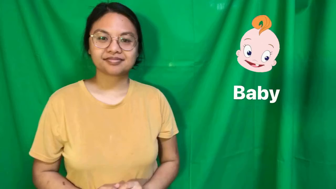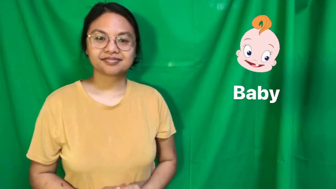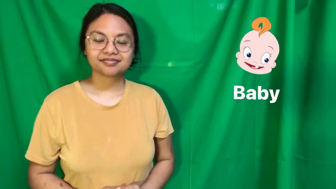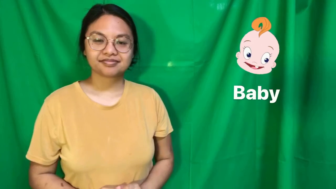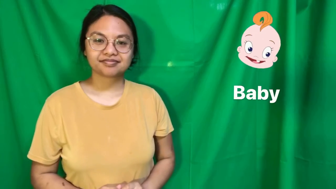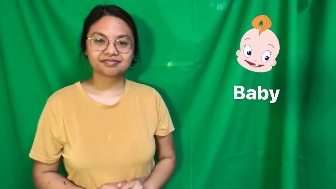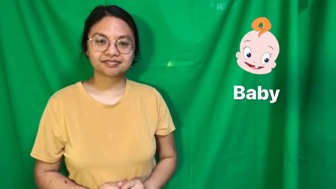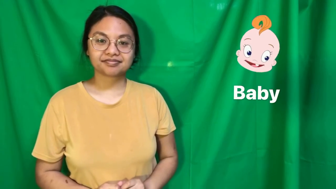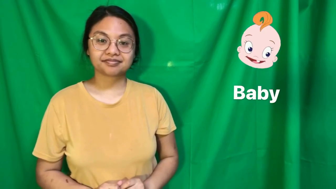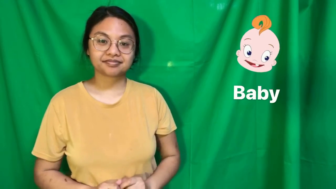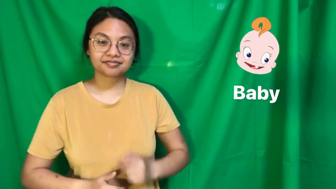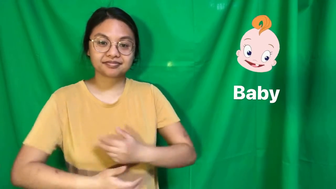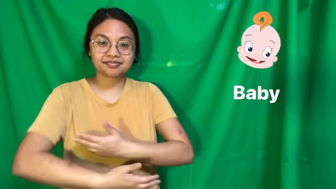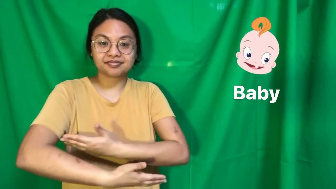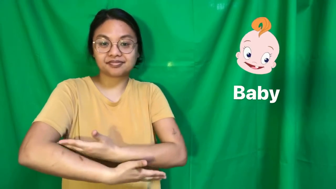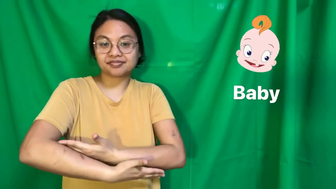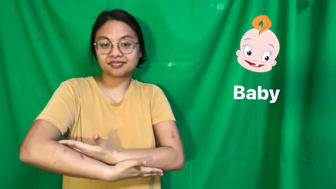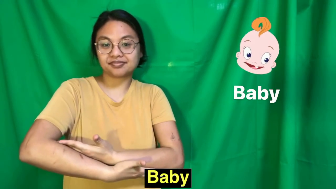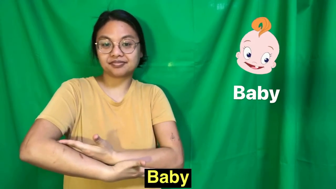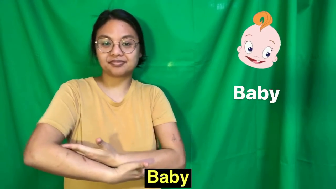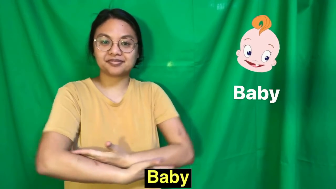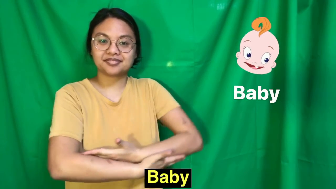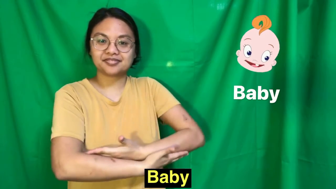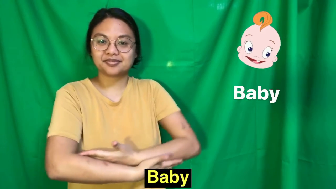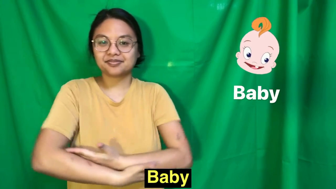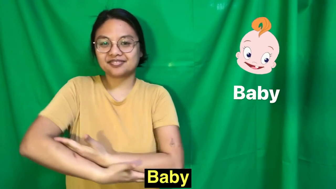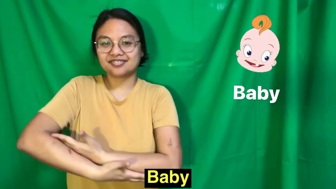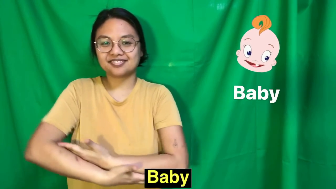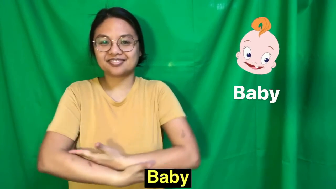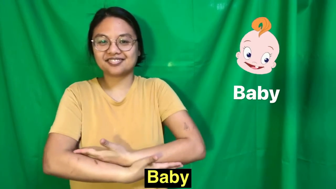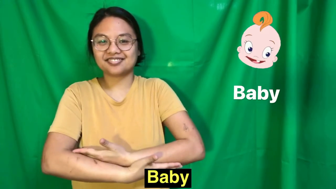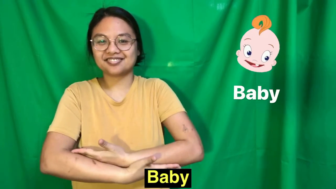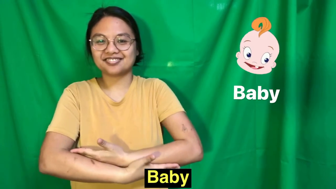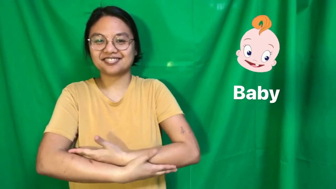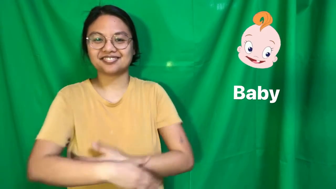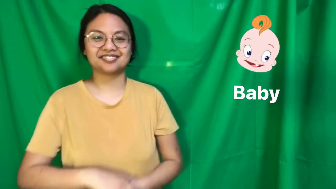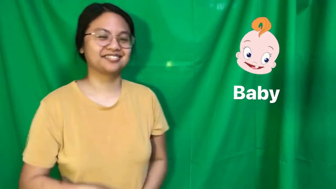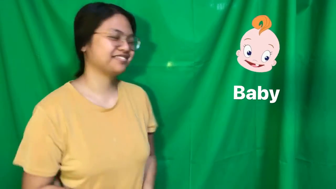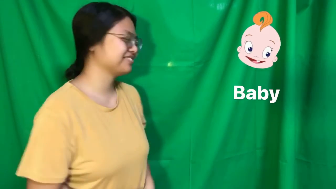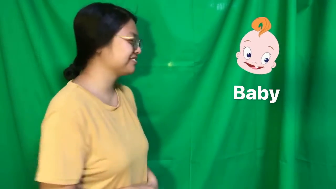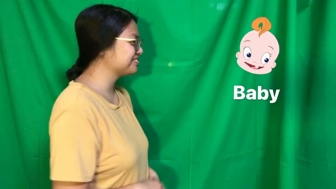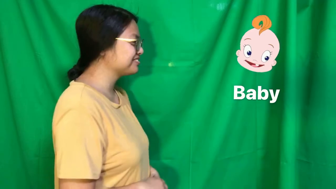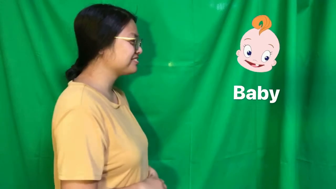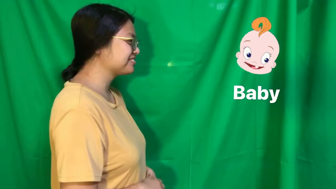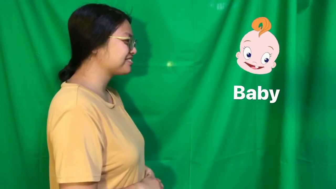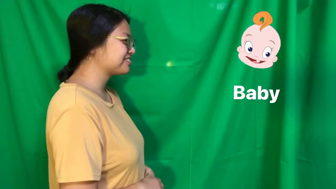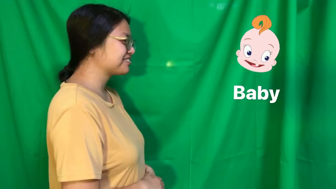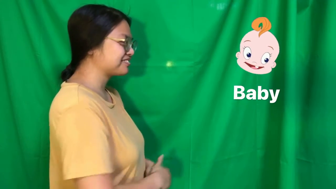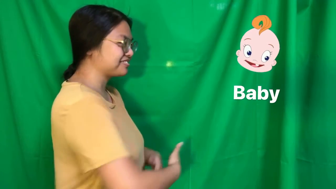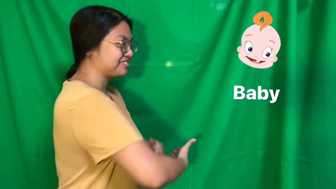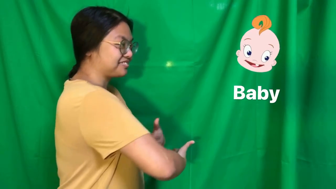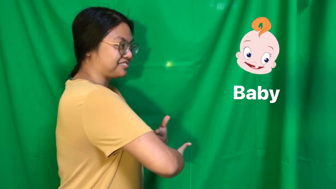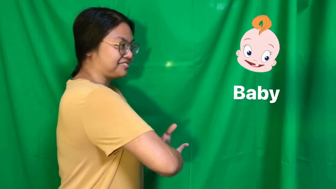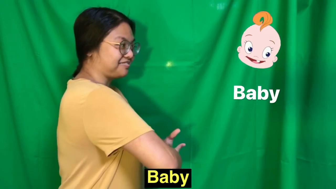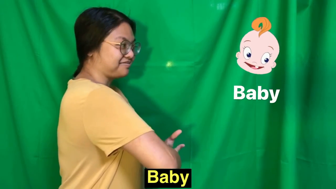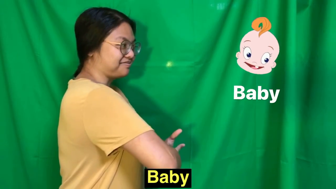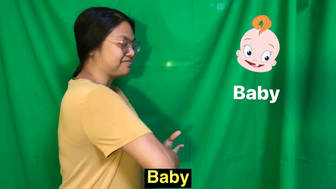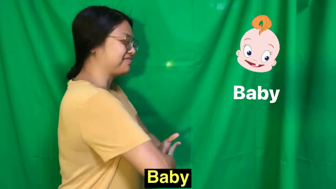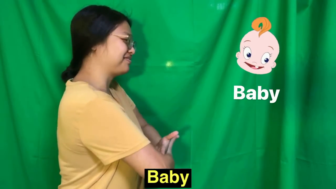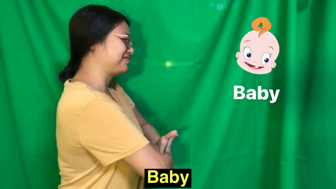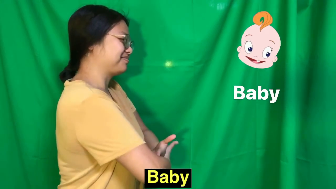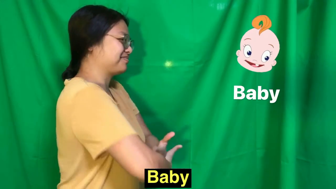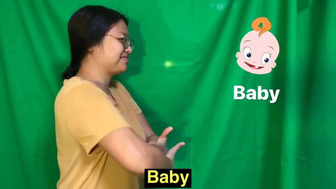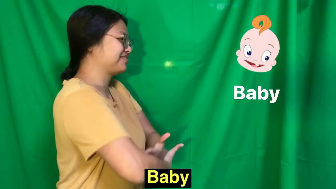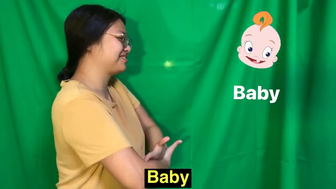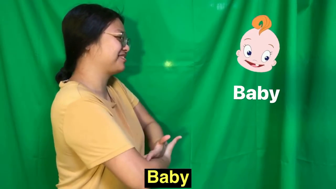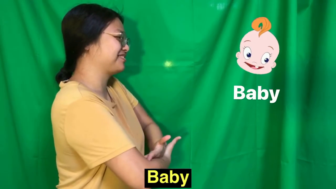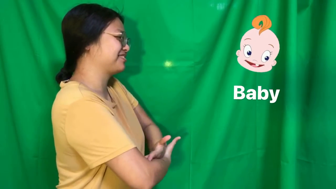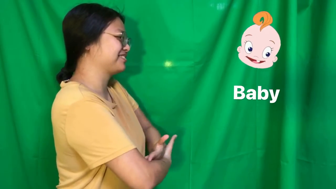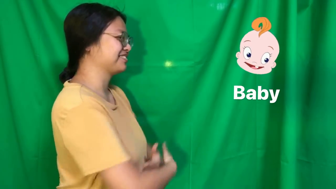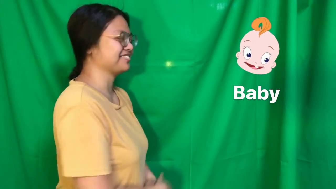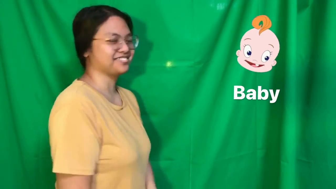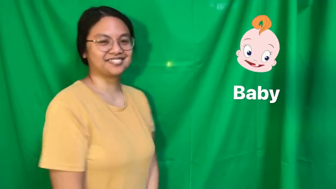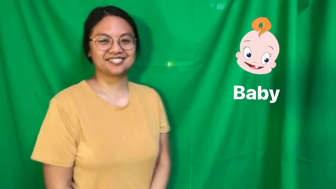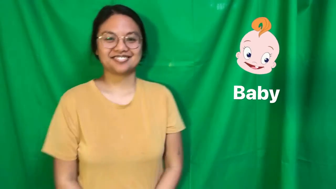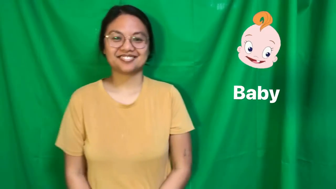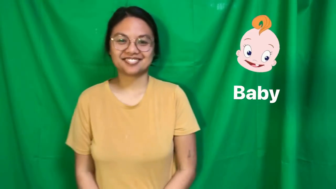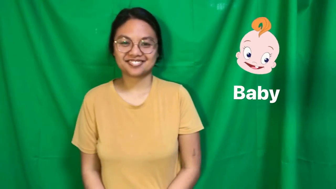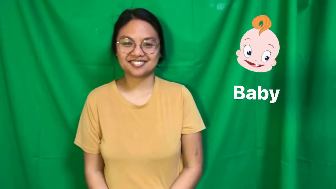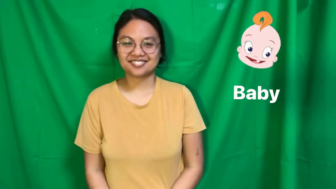BABY